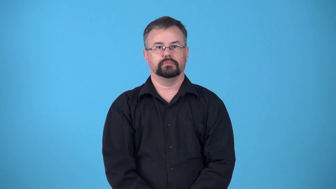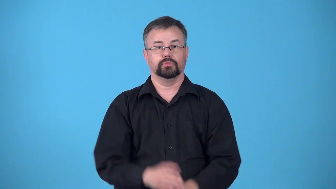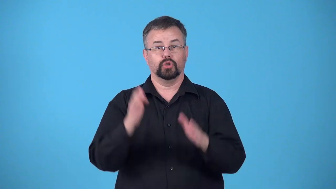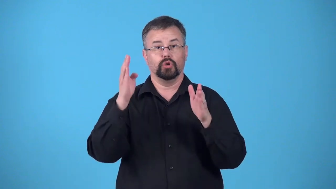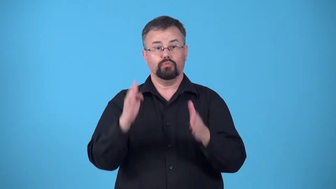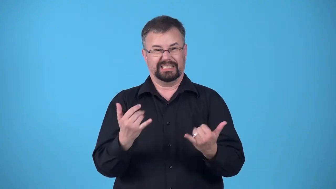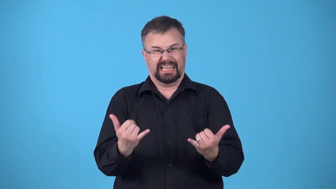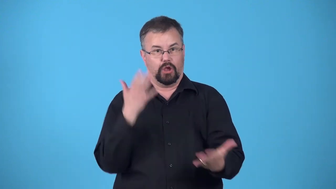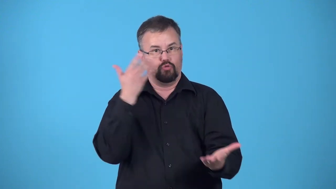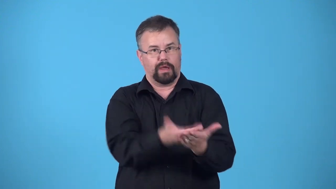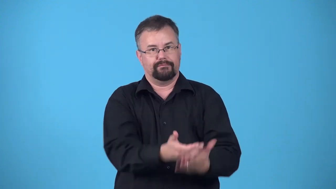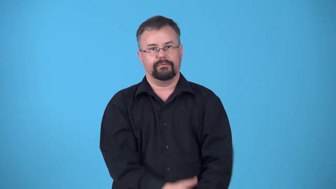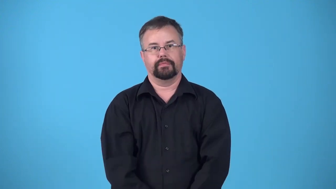comer